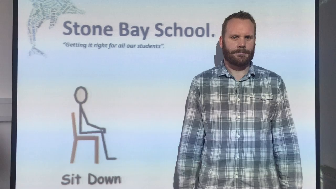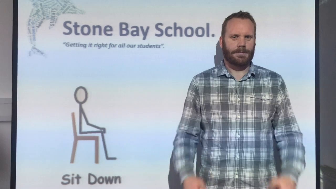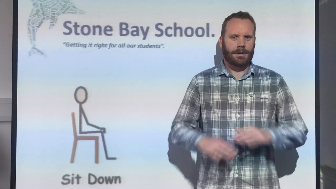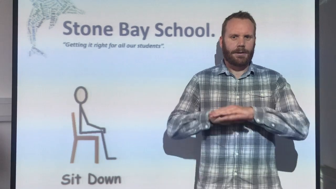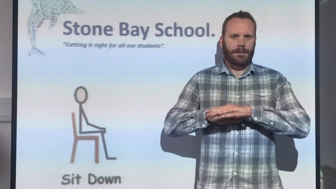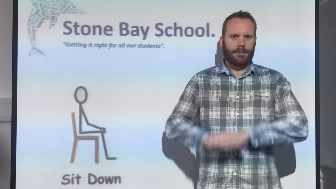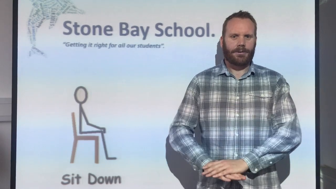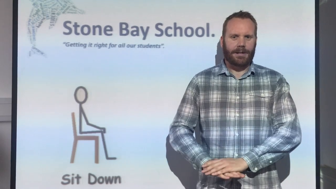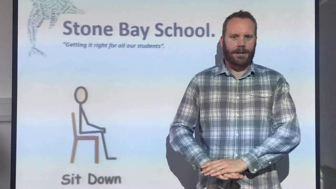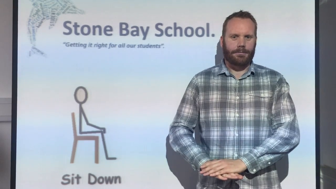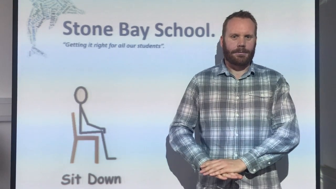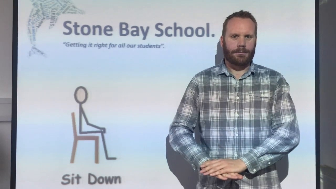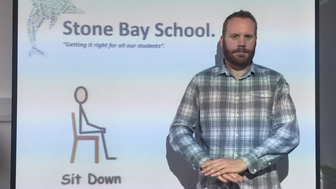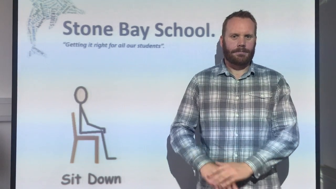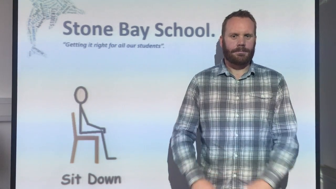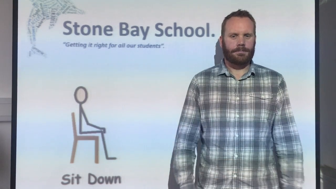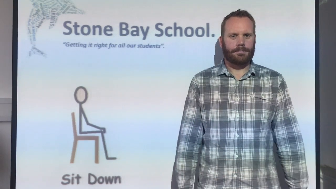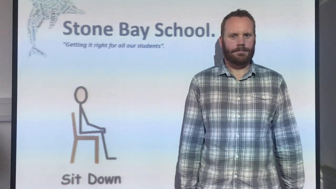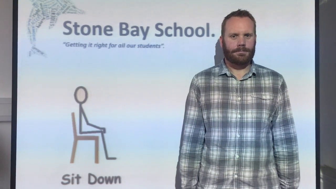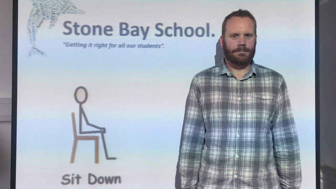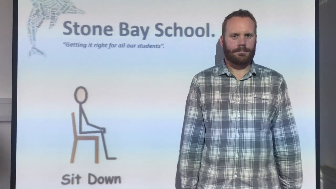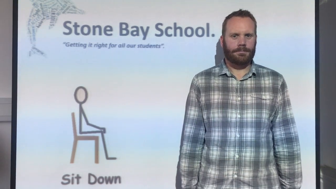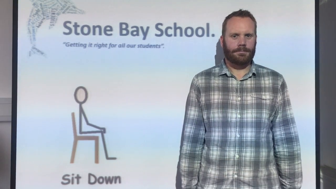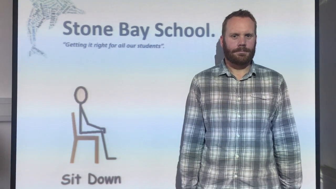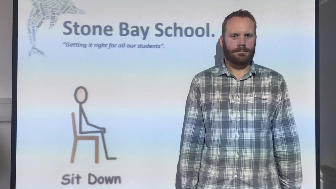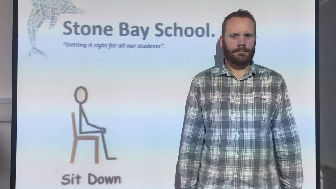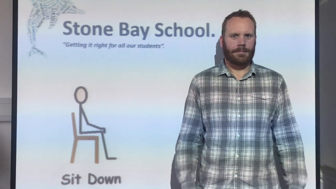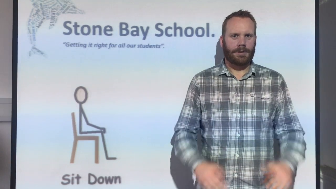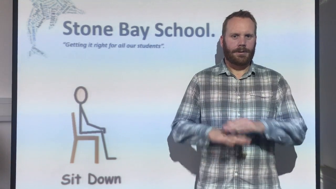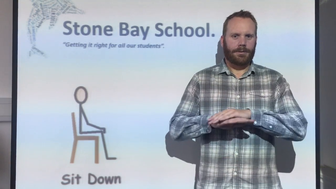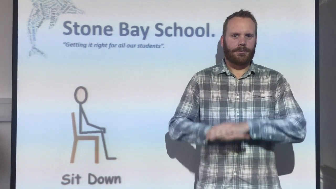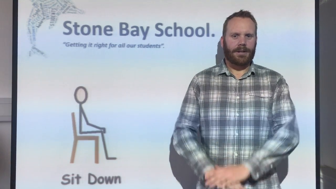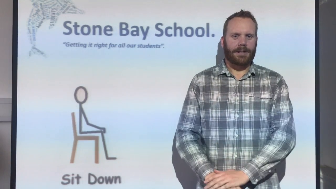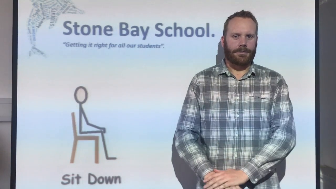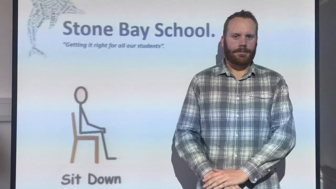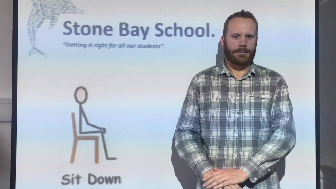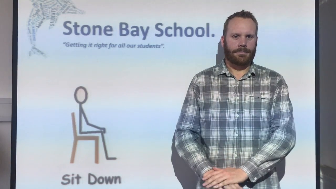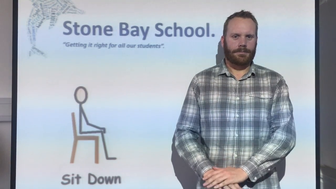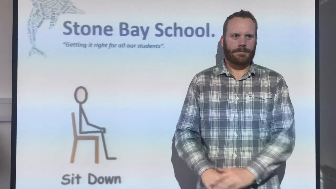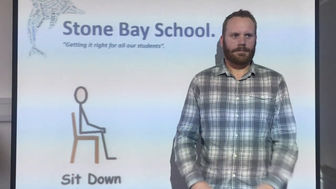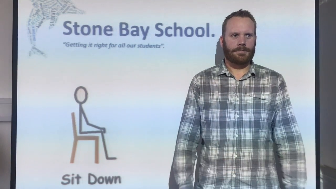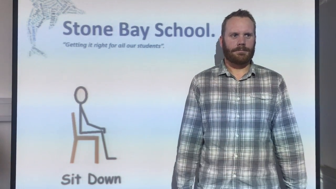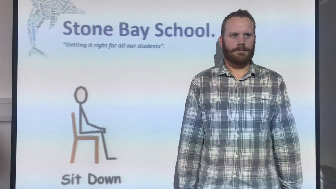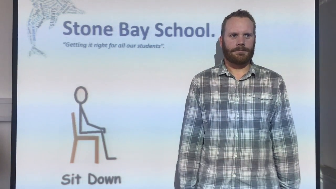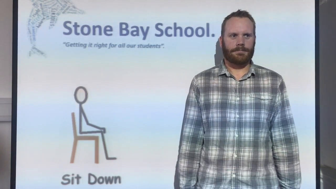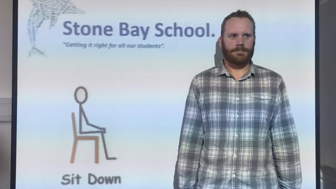Sit down